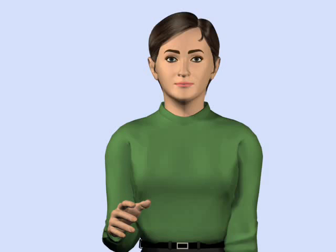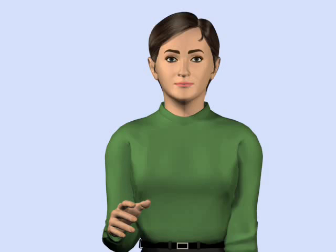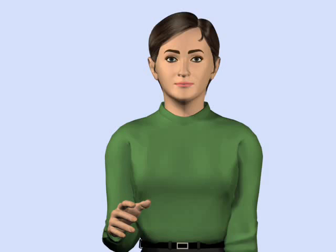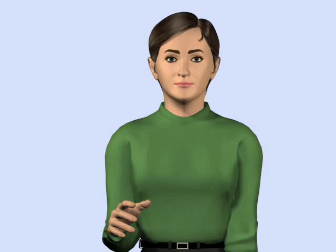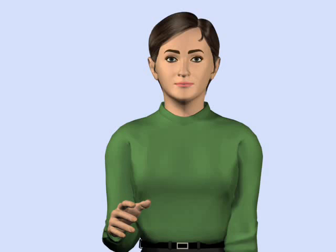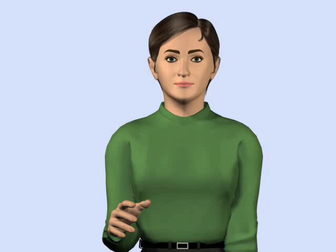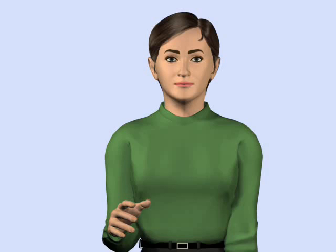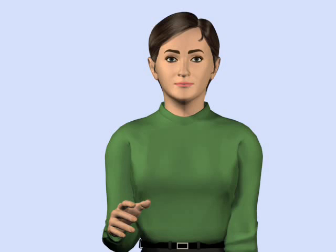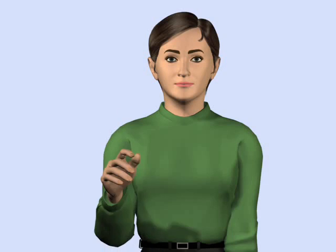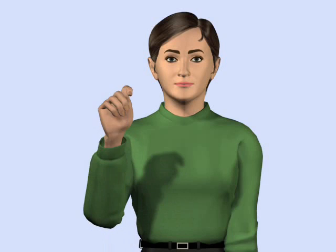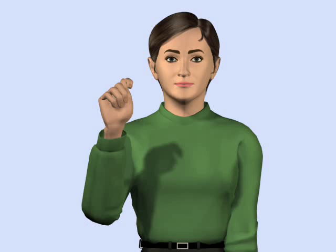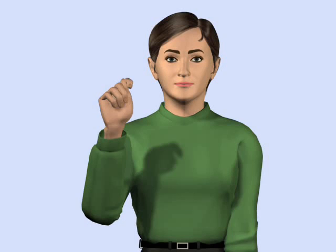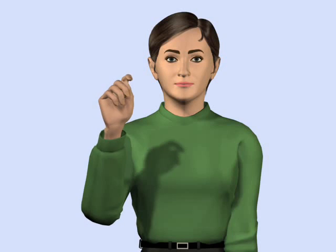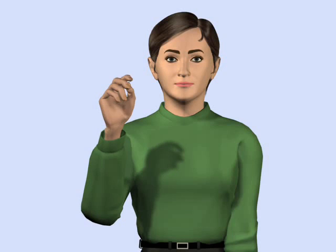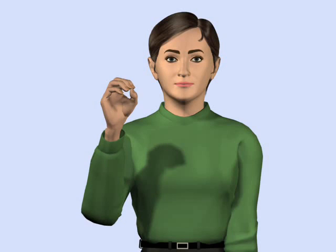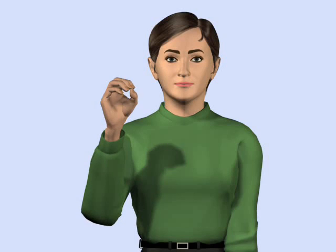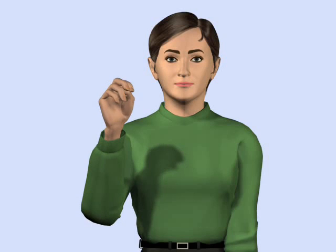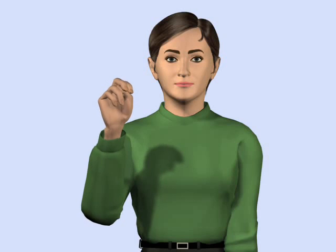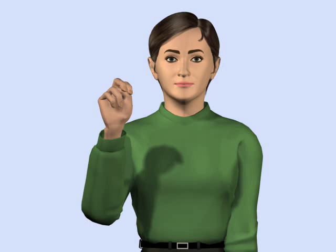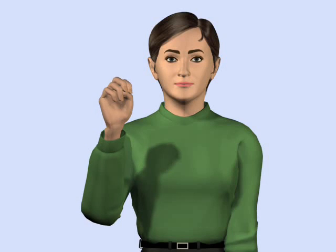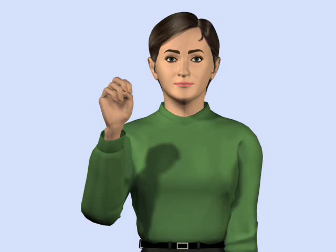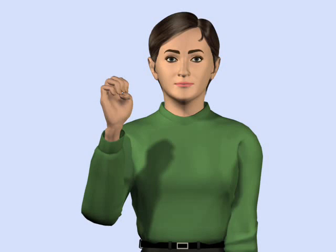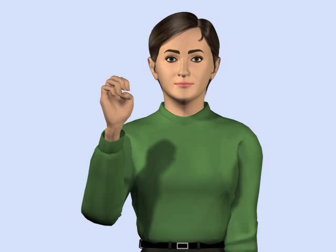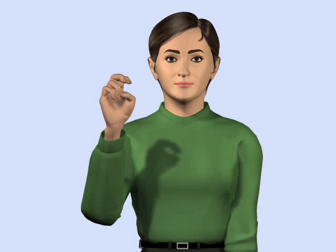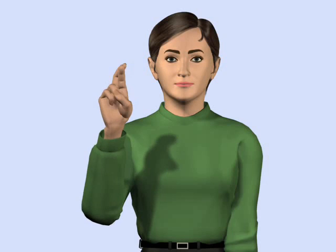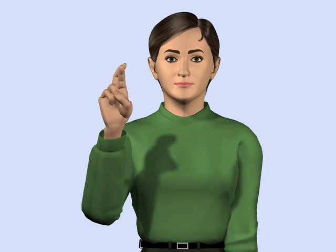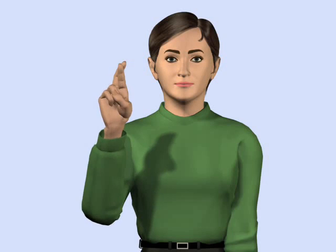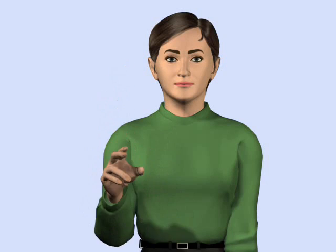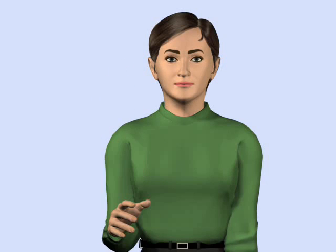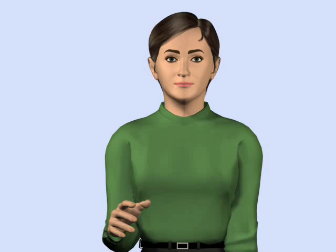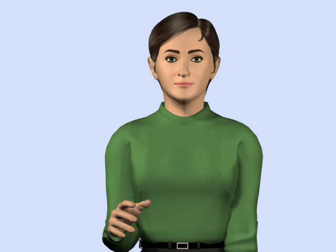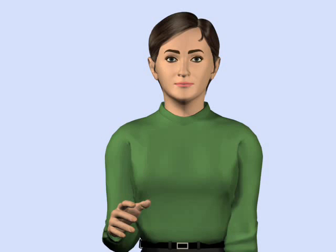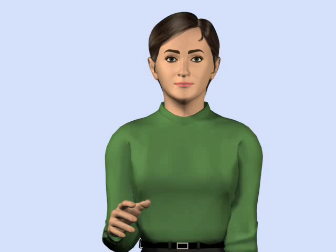toner-printer